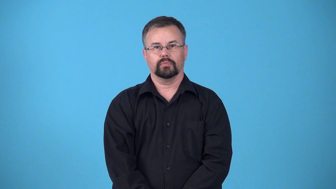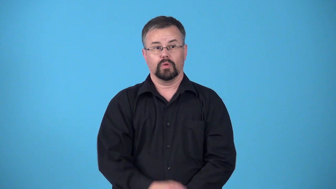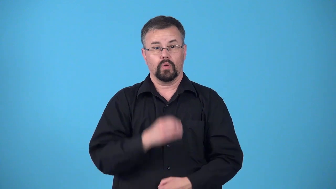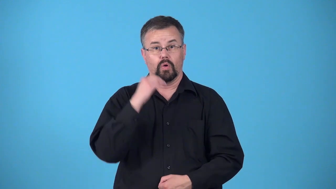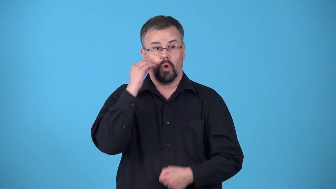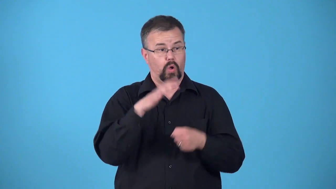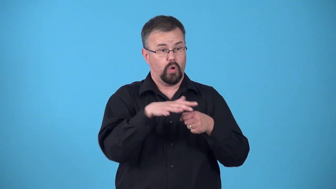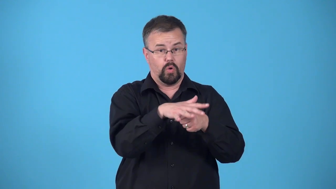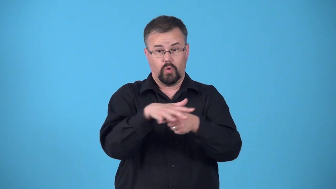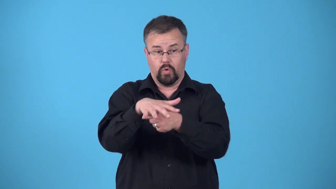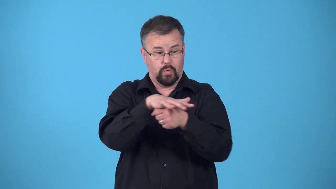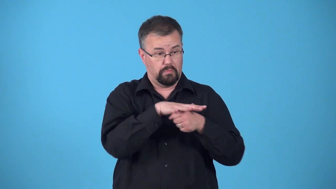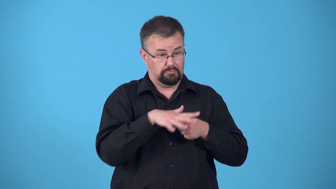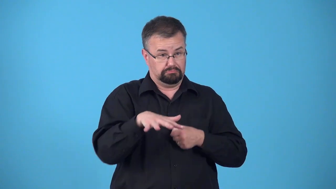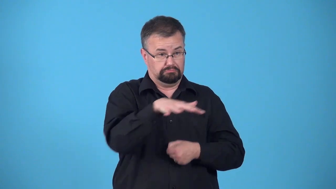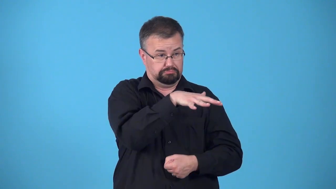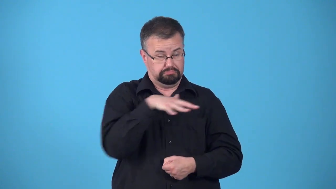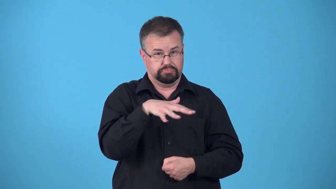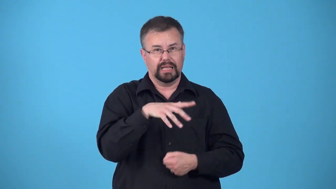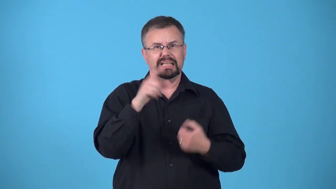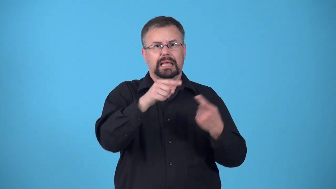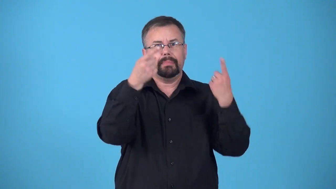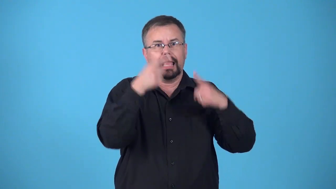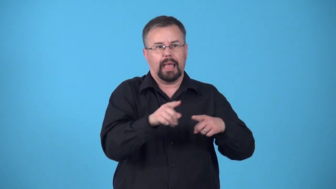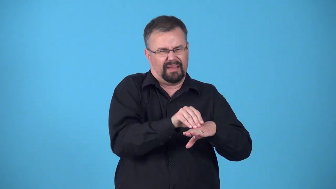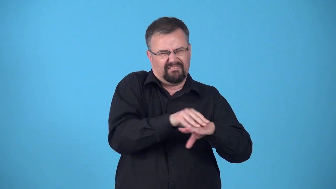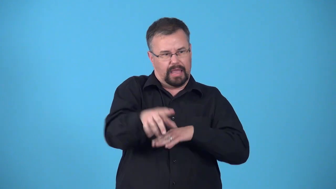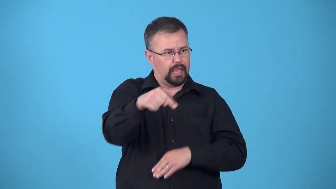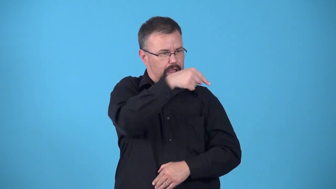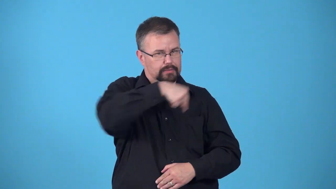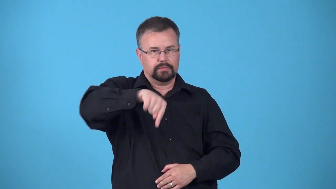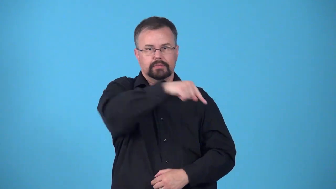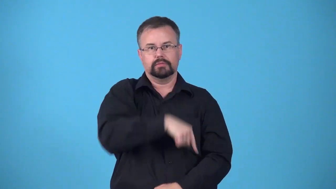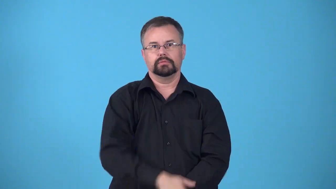there goes the neighbourhood